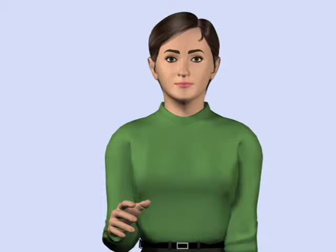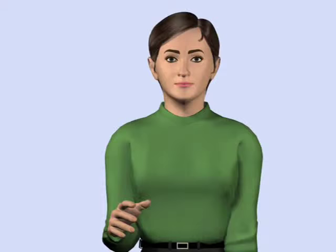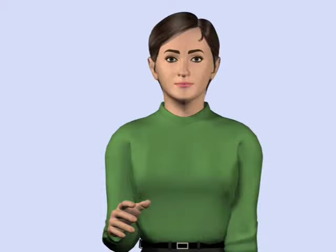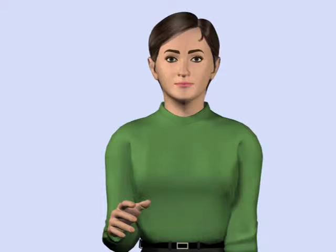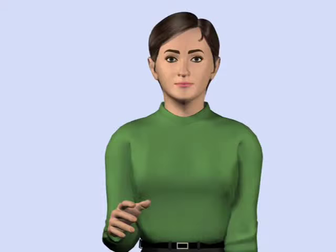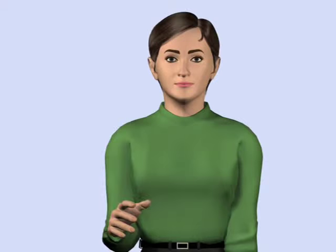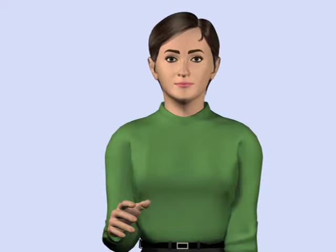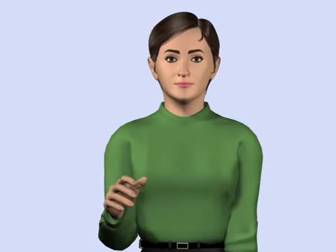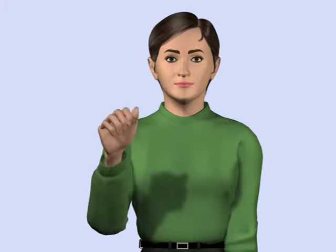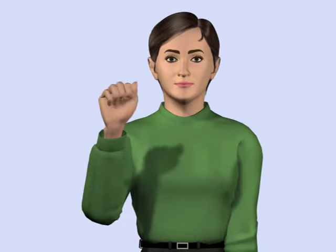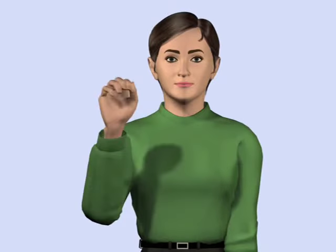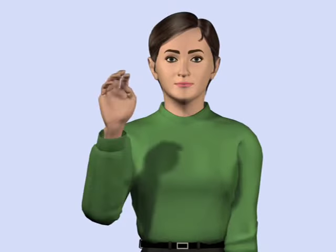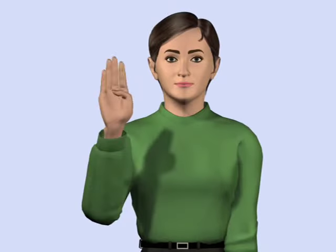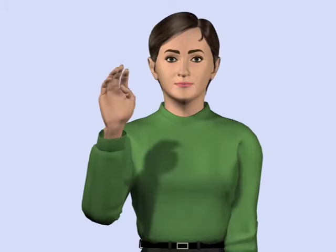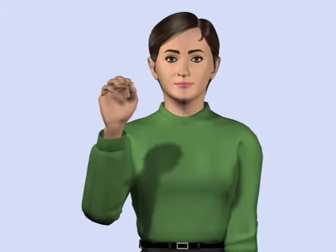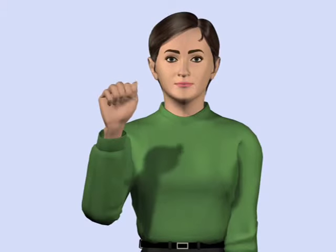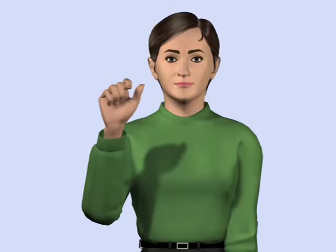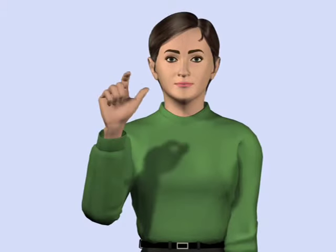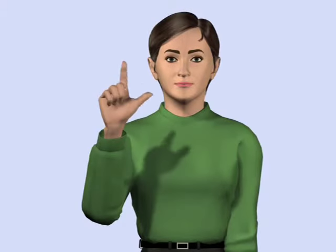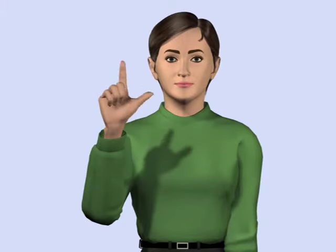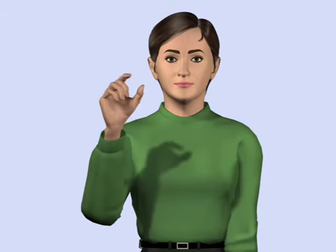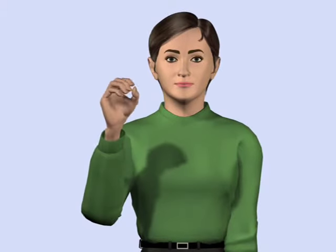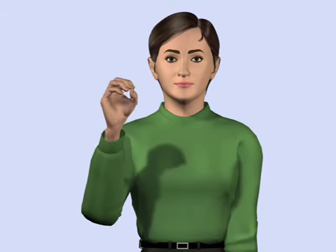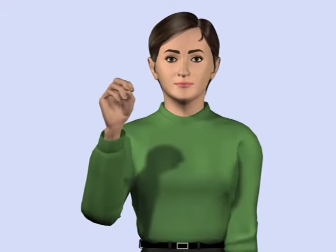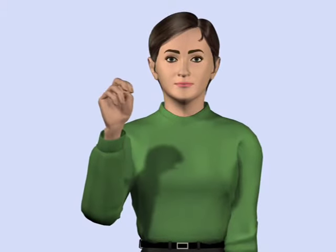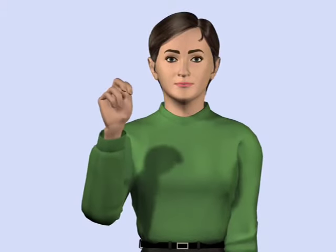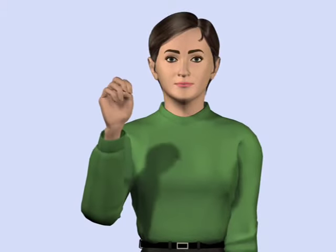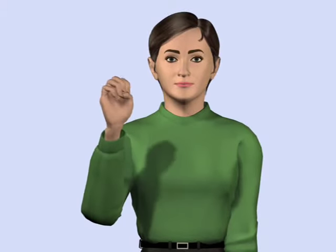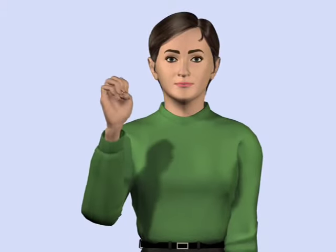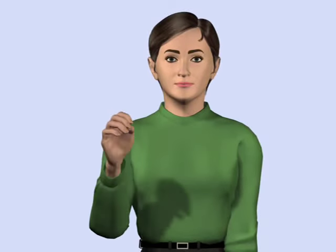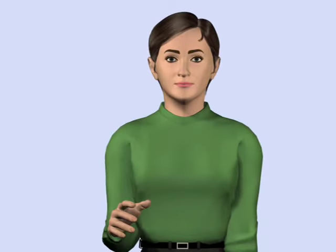abalone